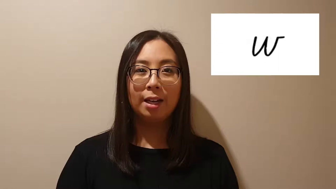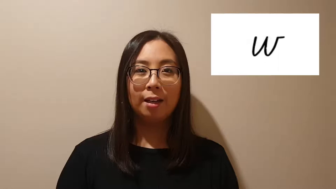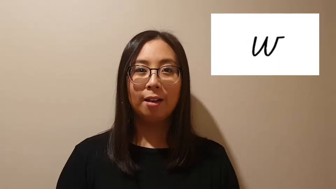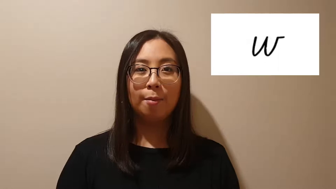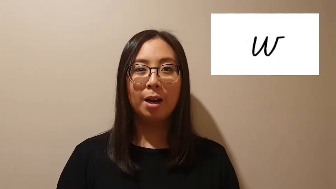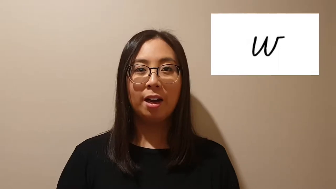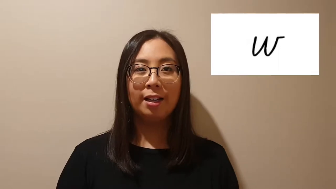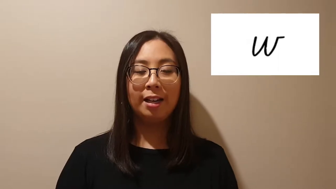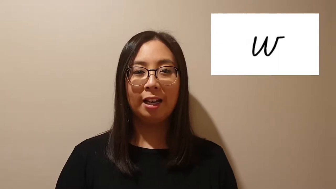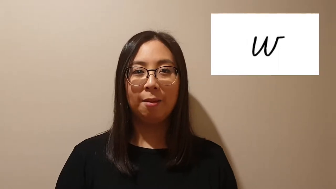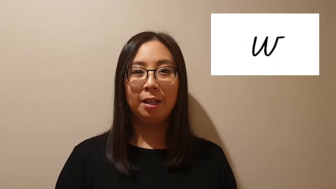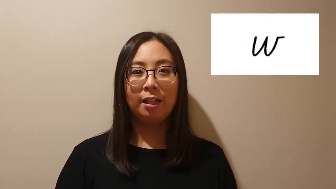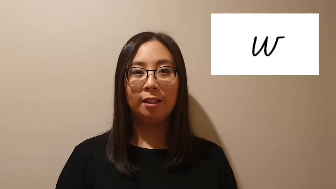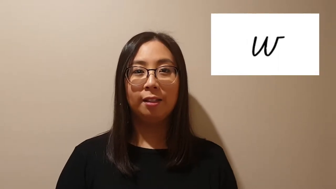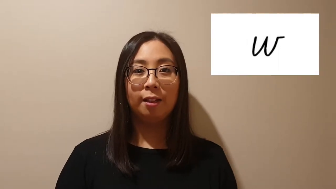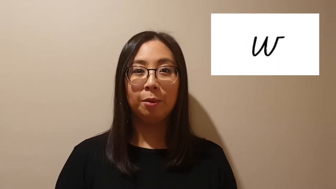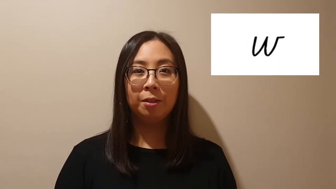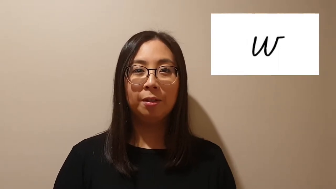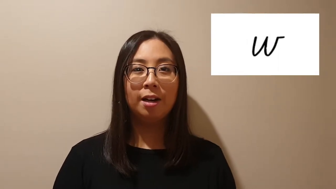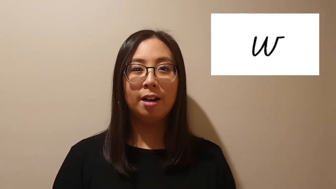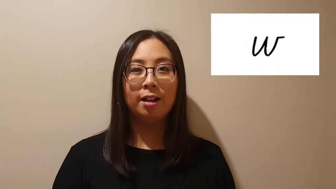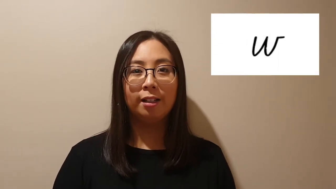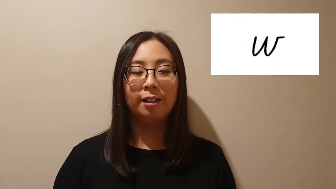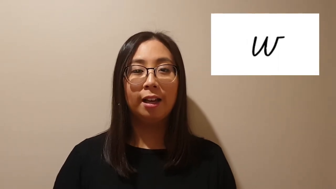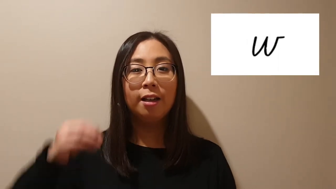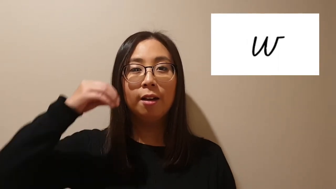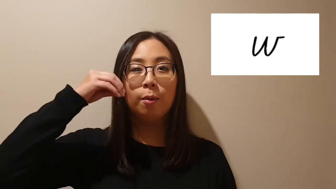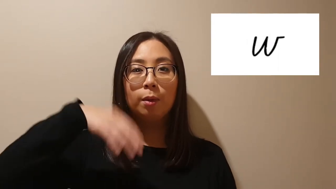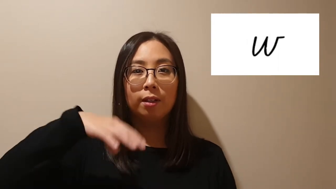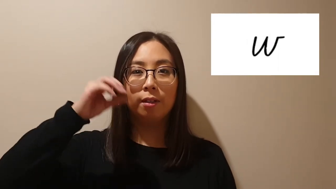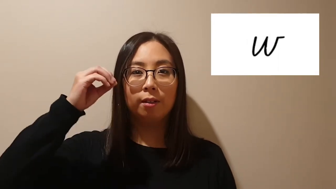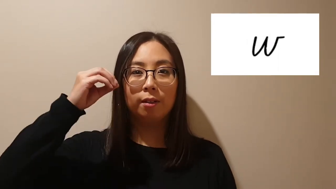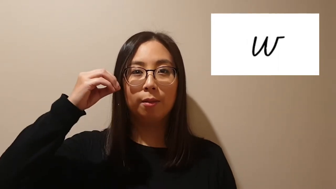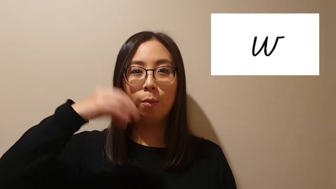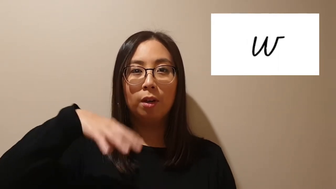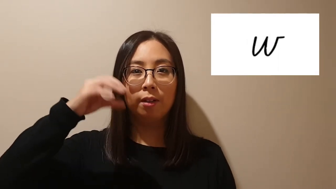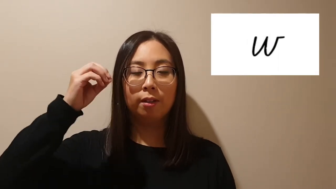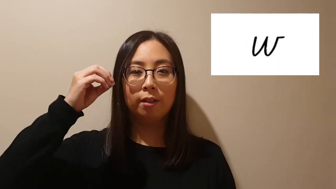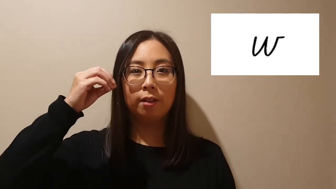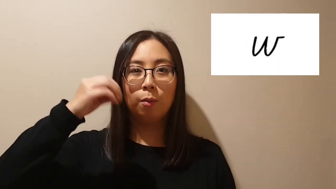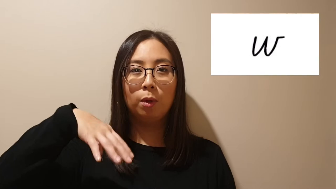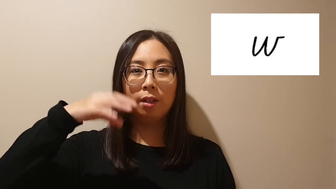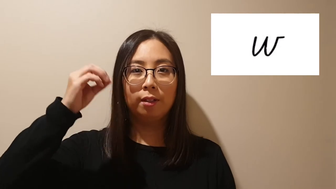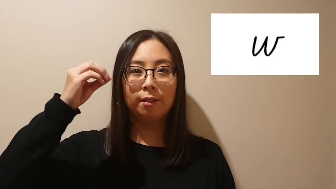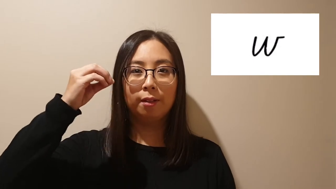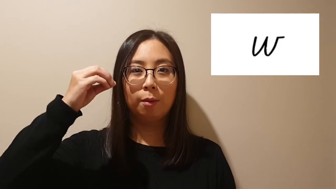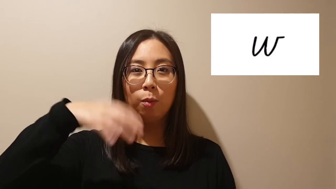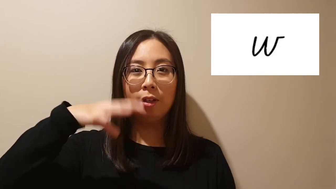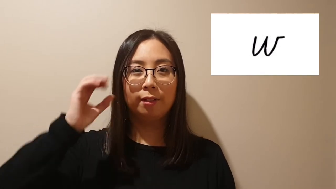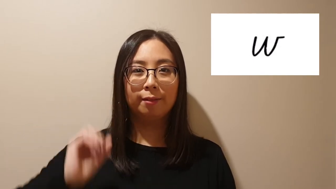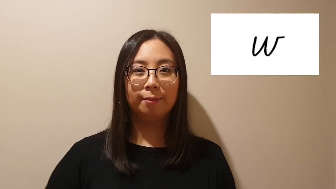w